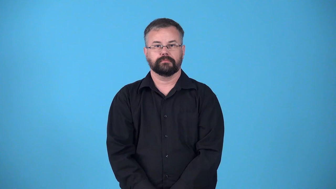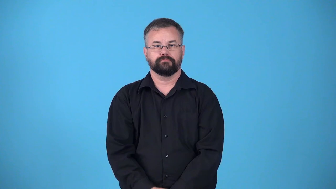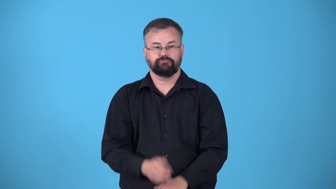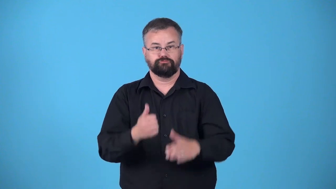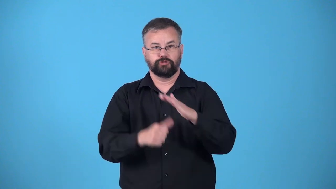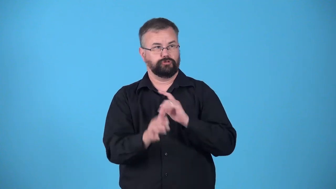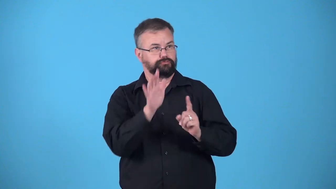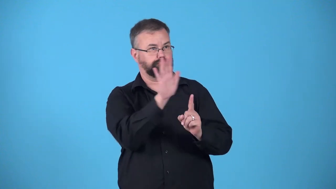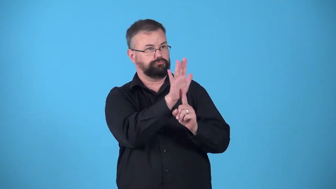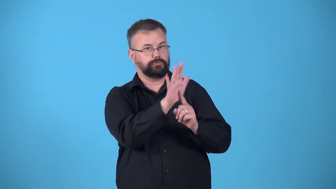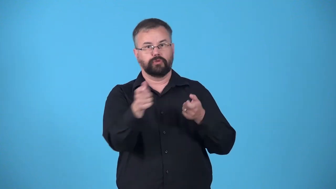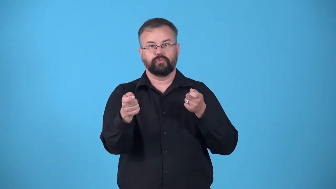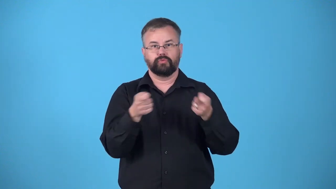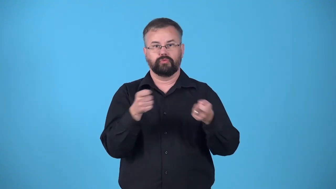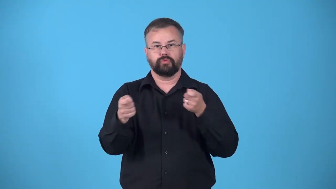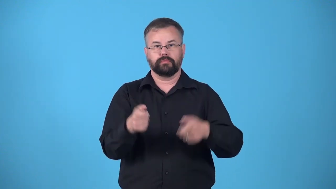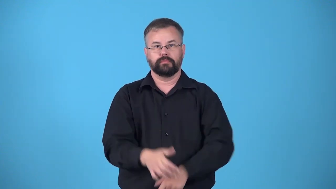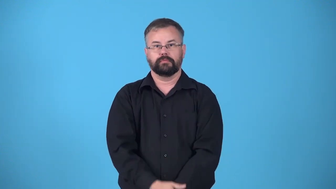fall under